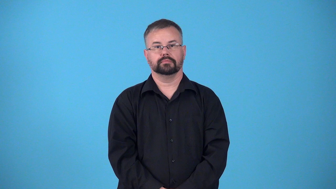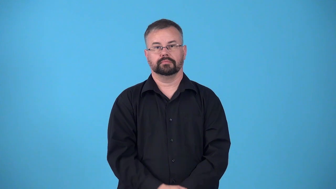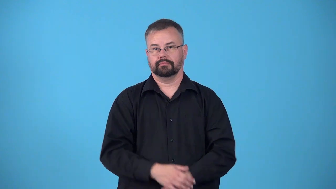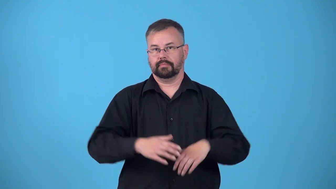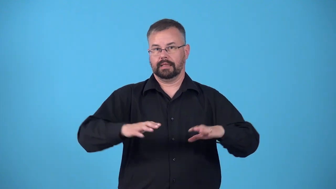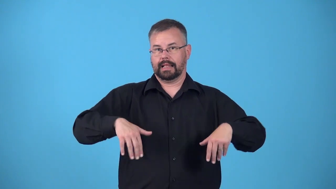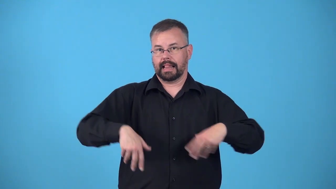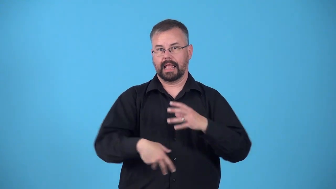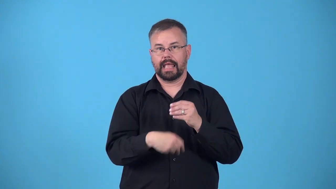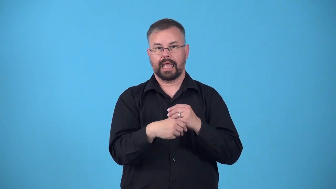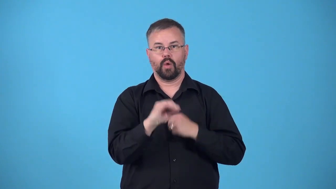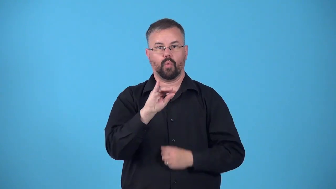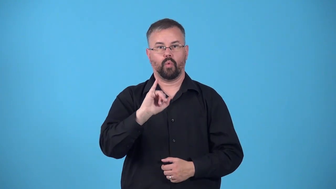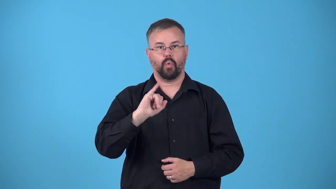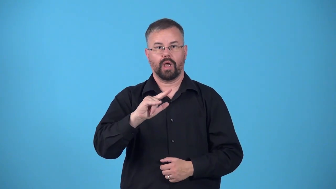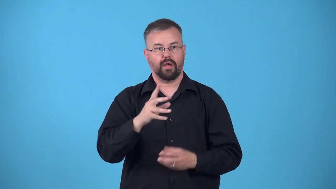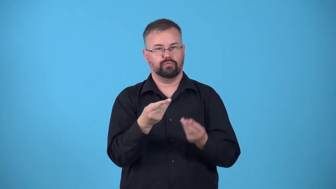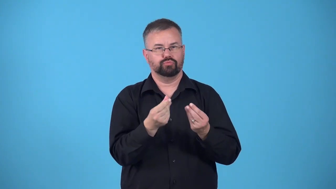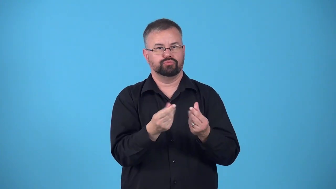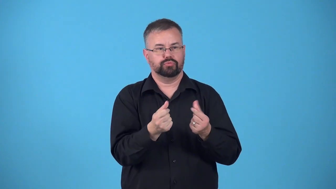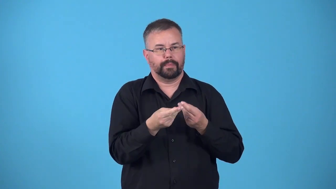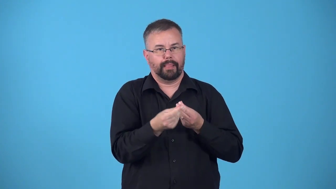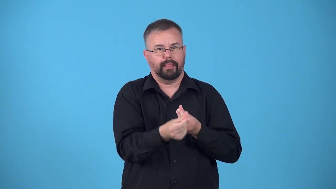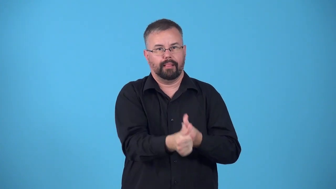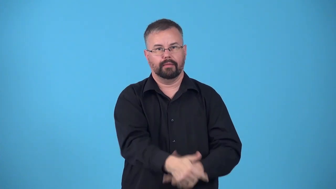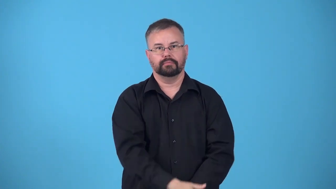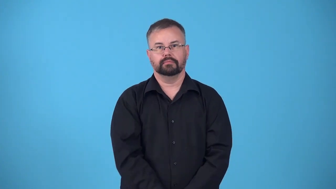unoiled